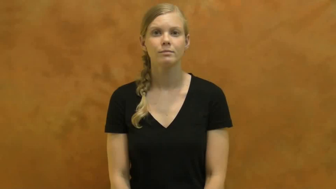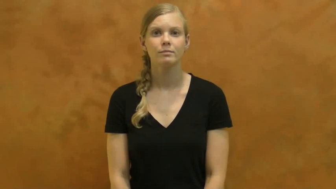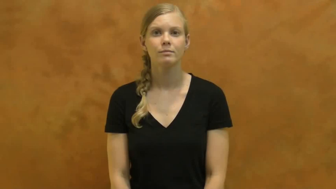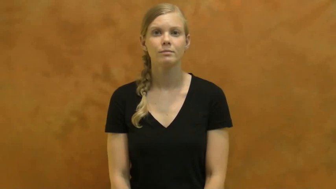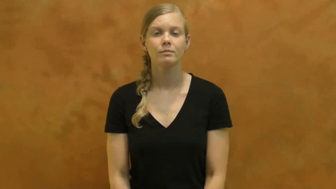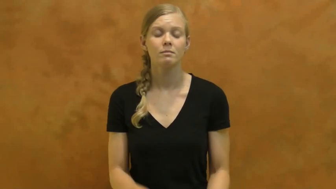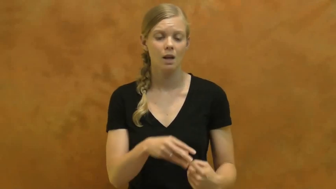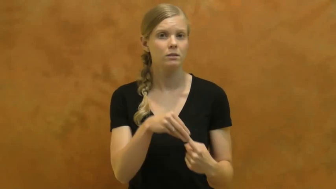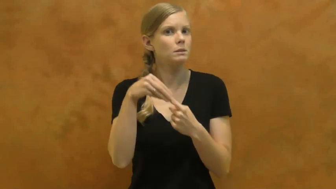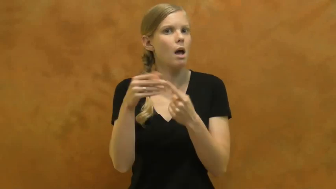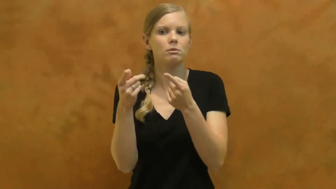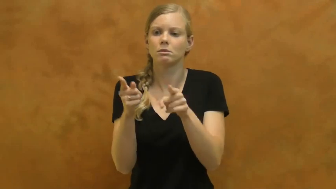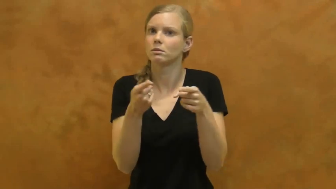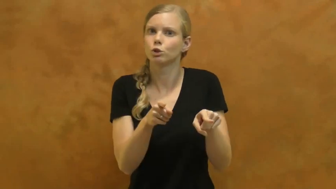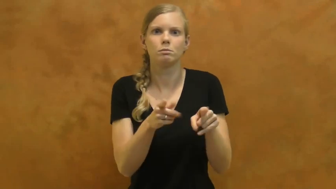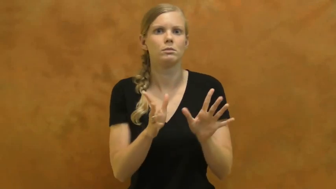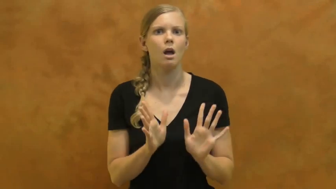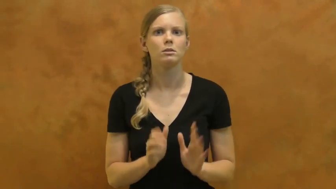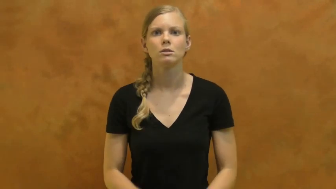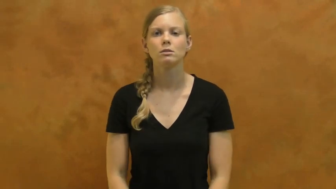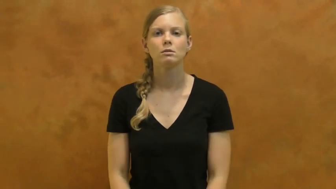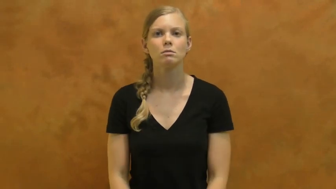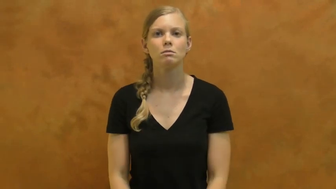case